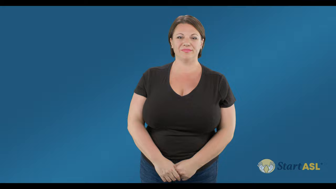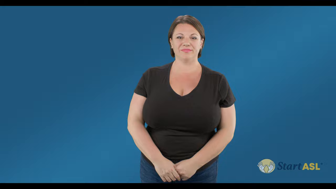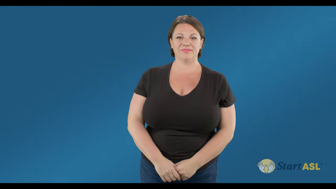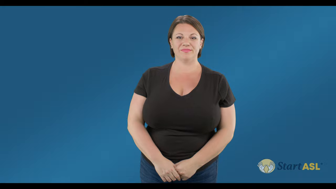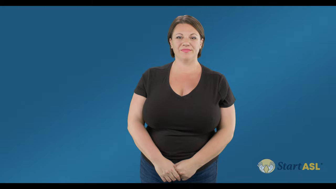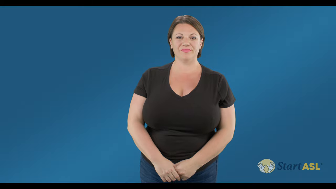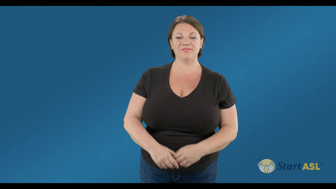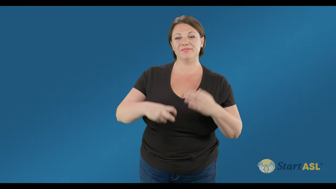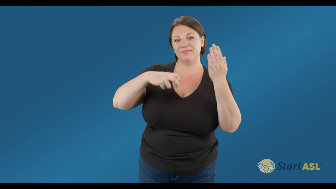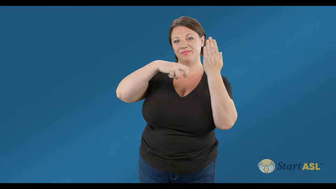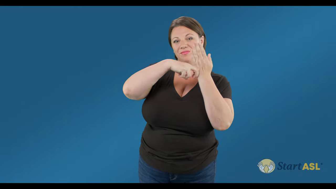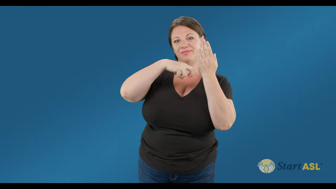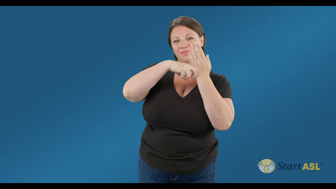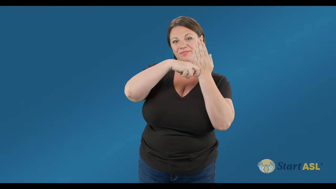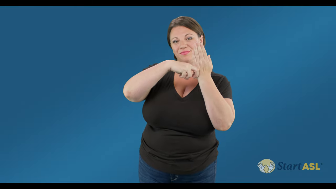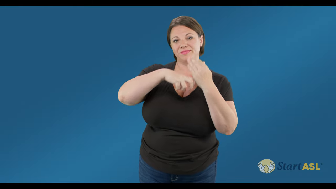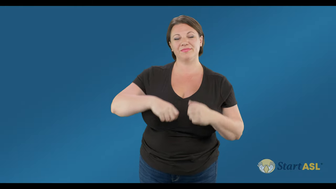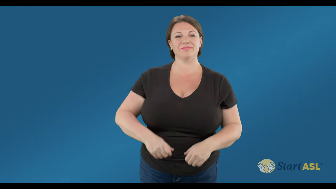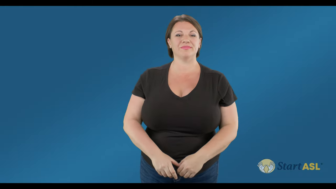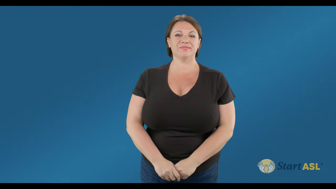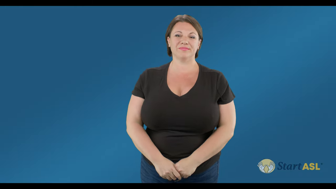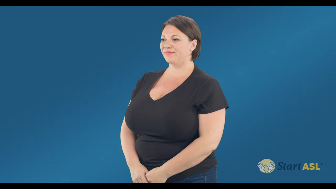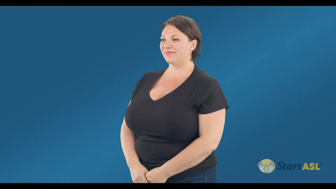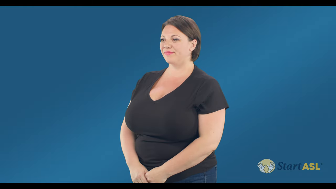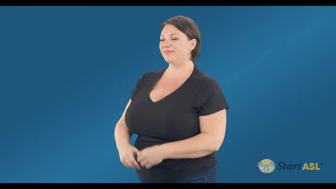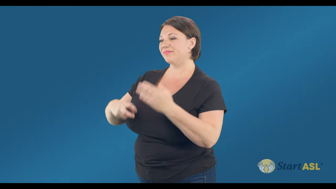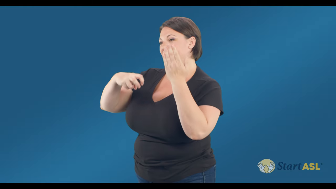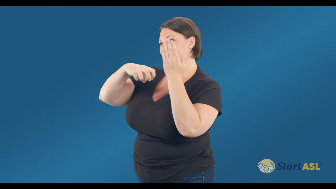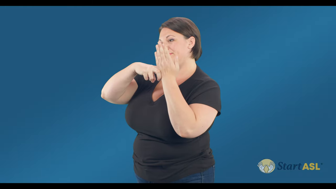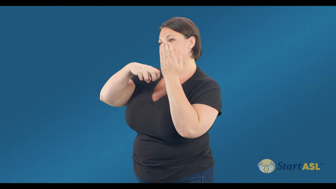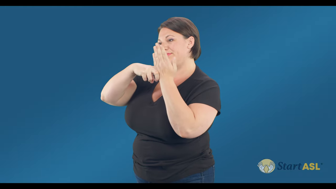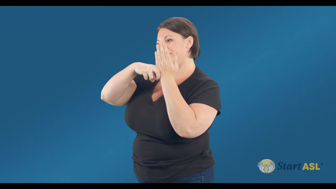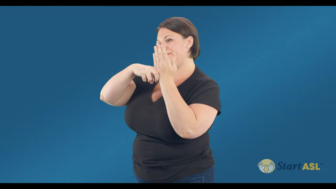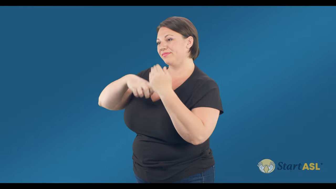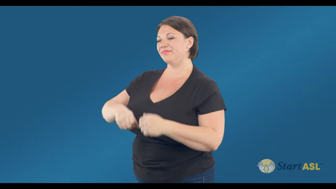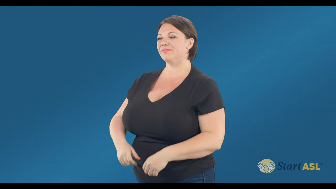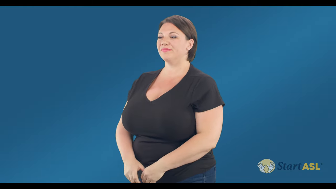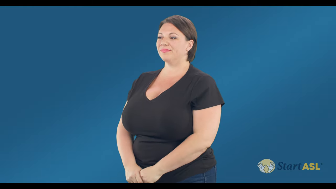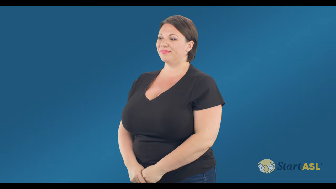ticket